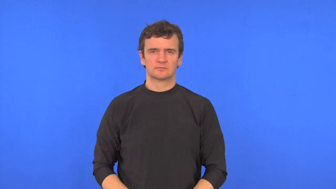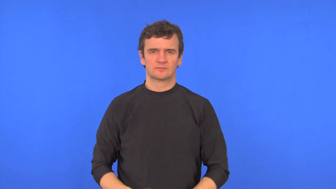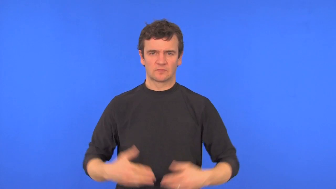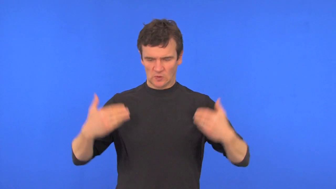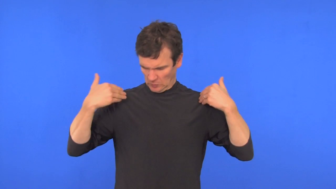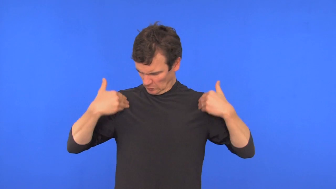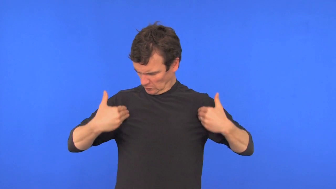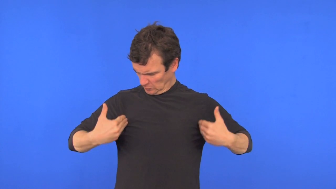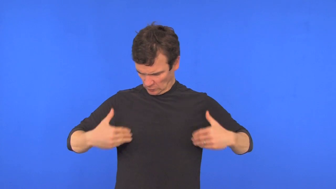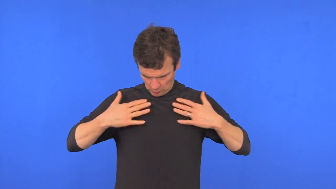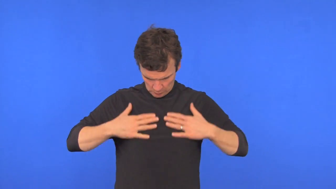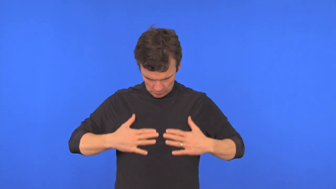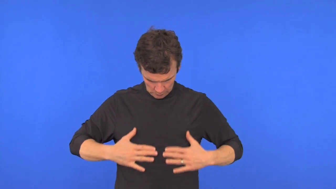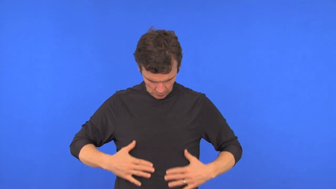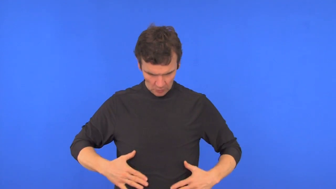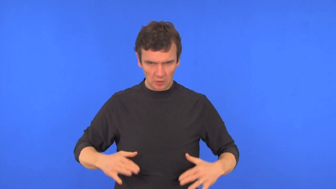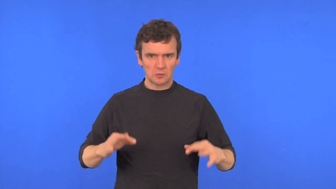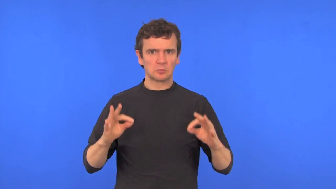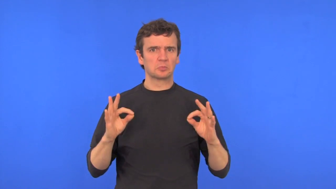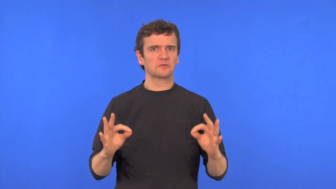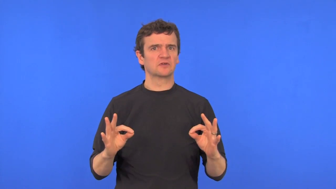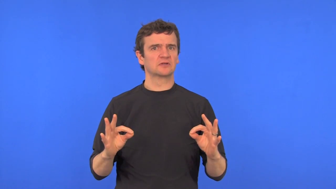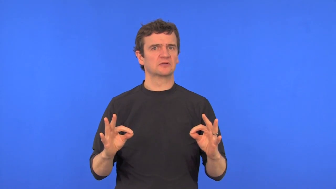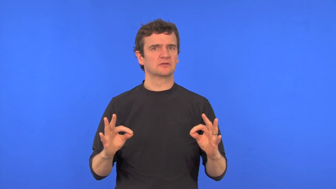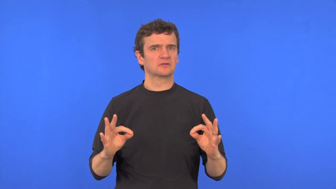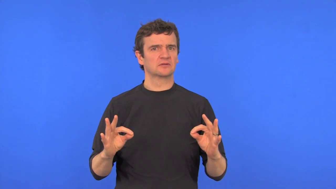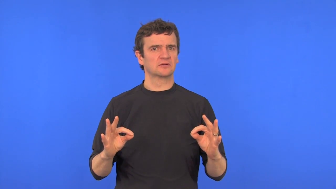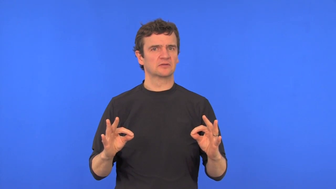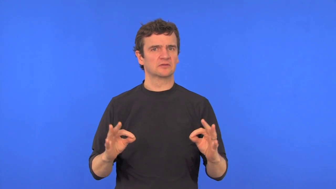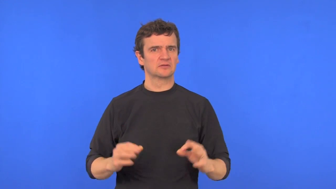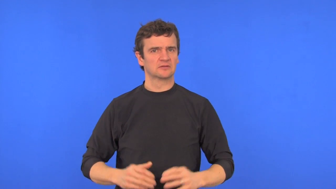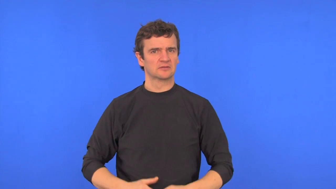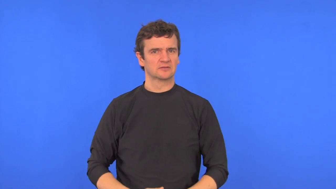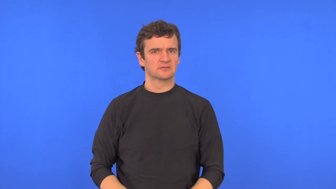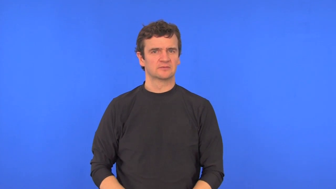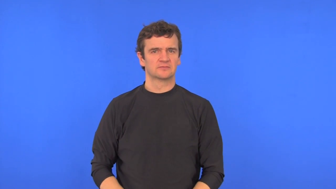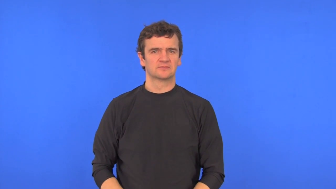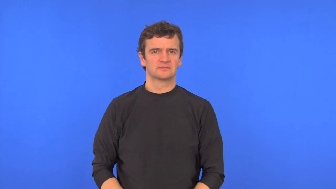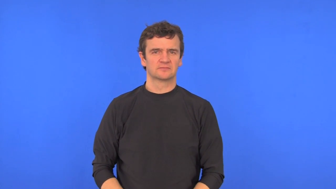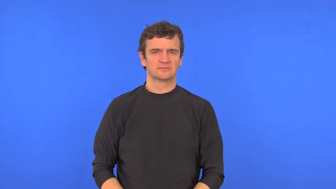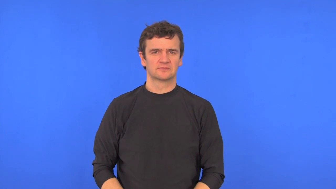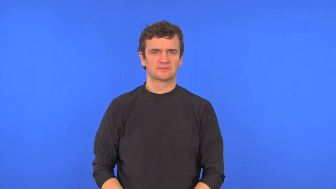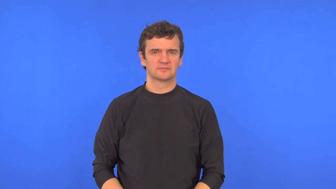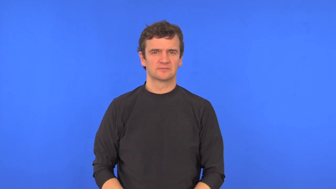FINE